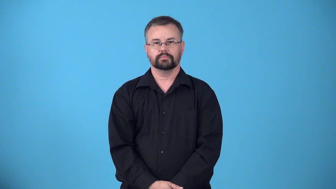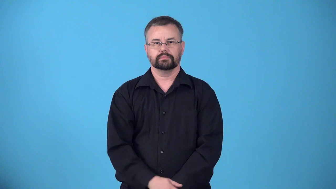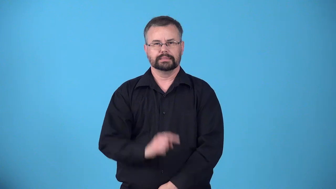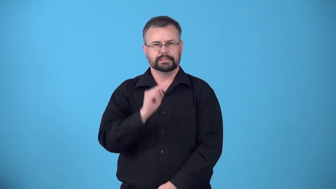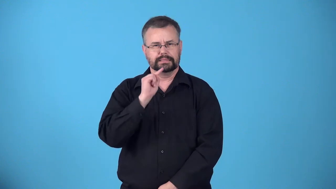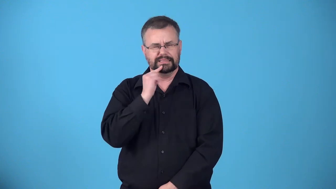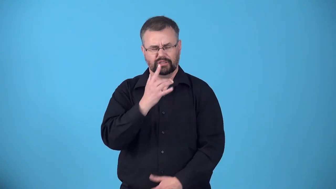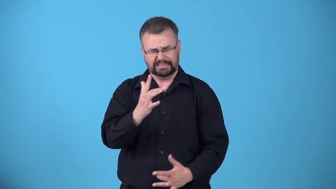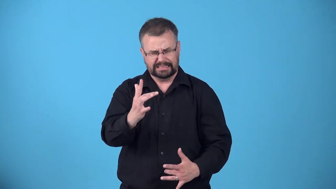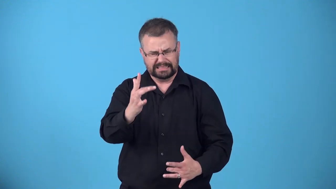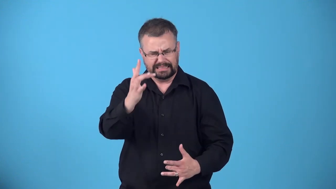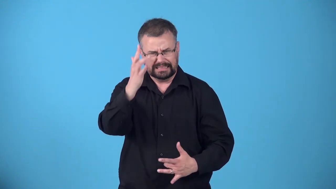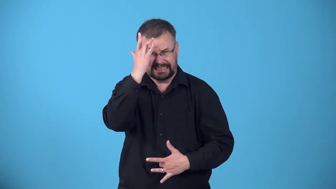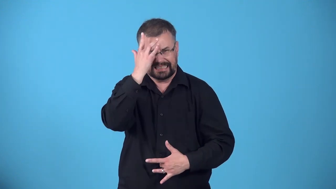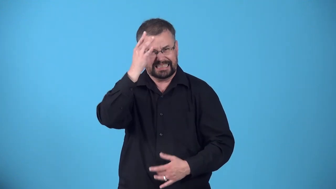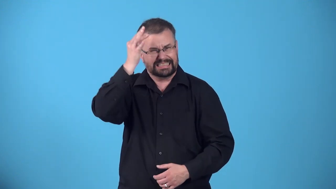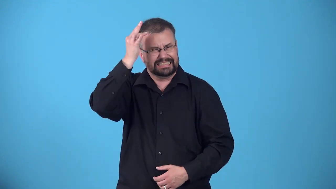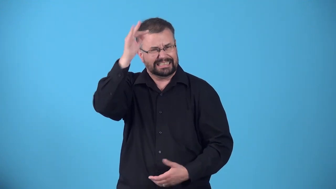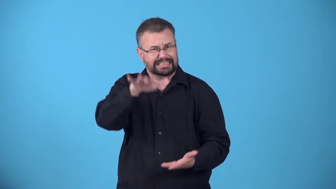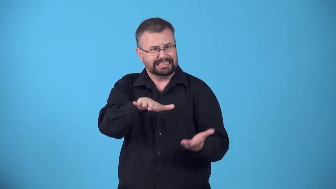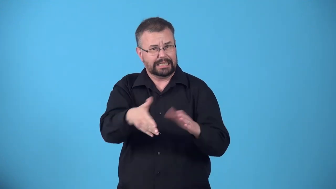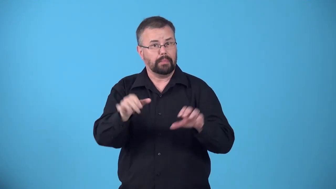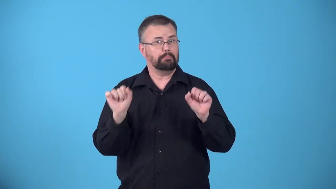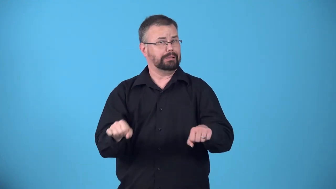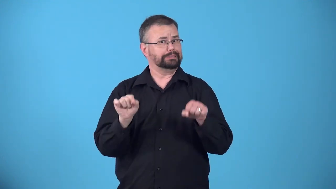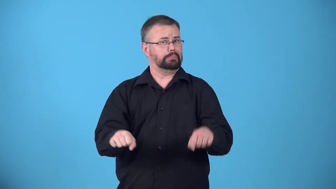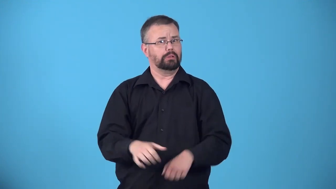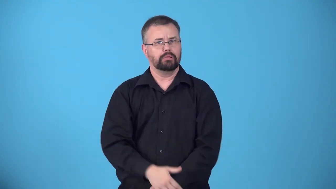at death's door